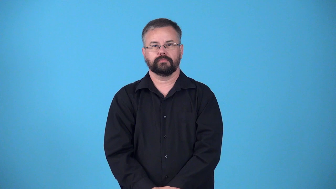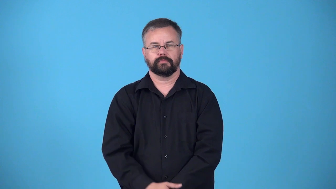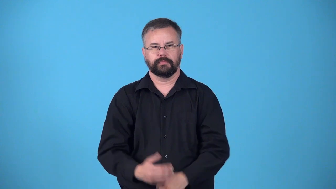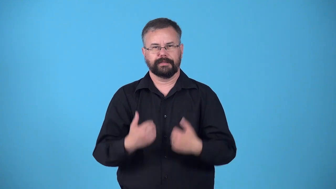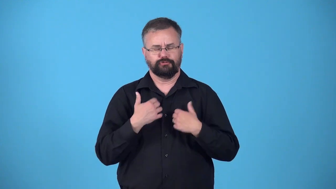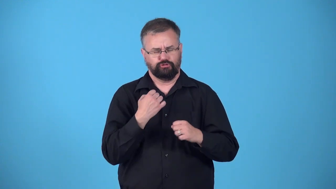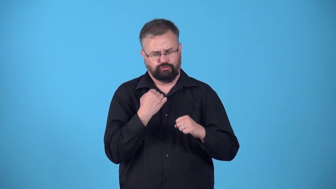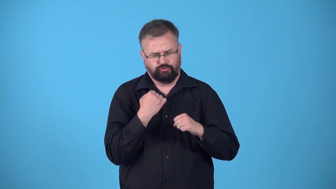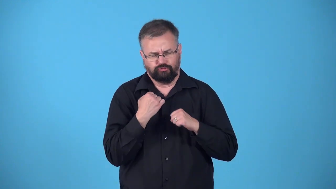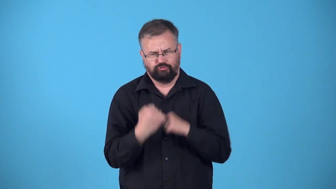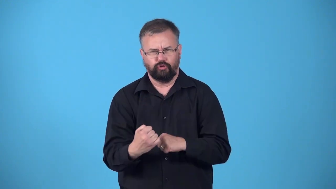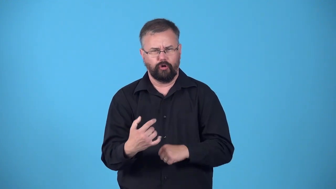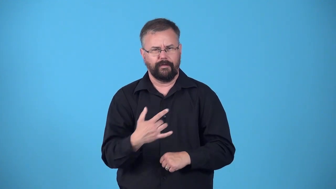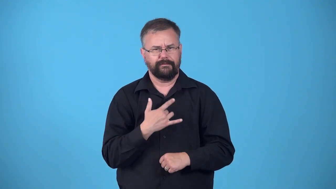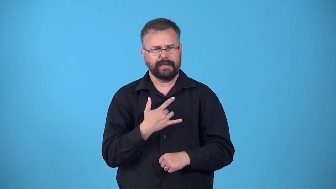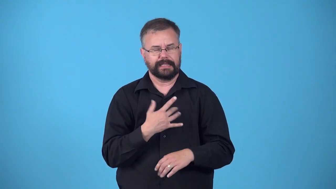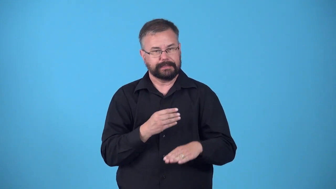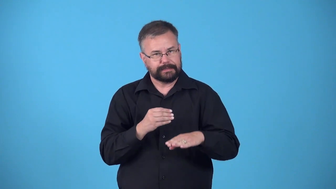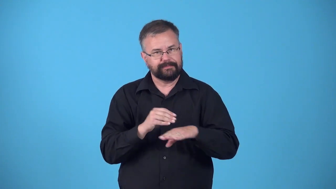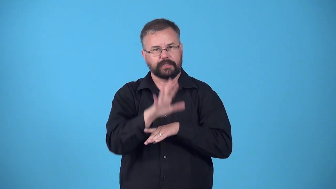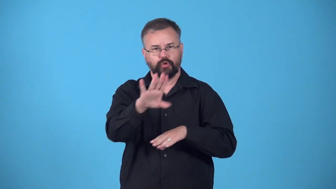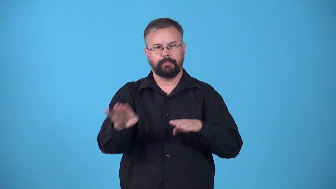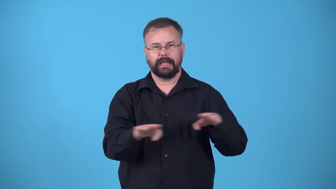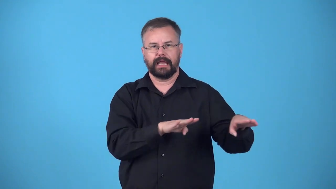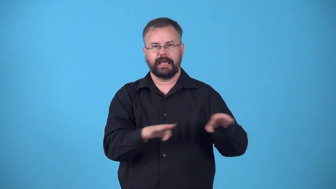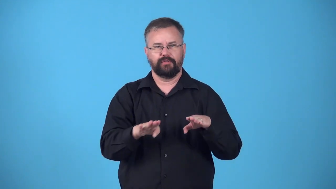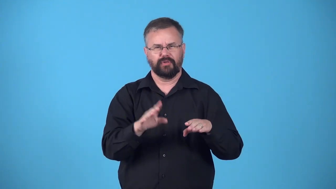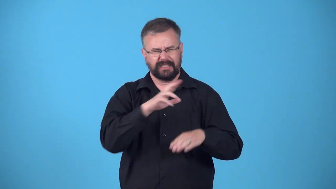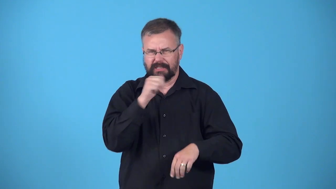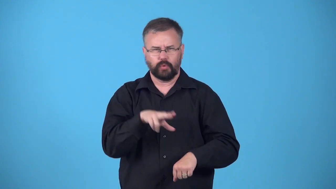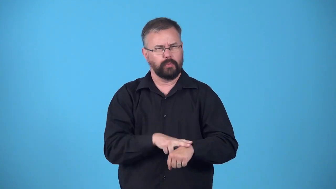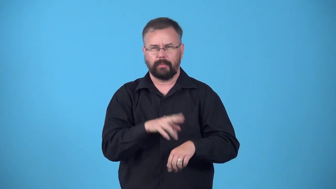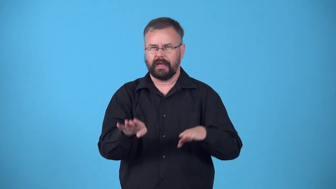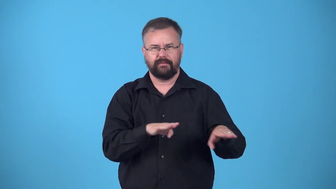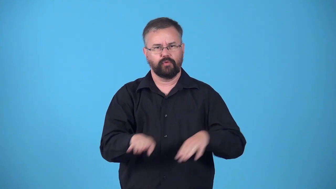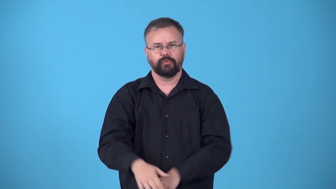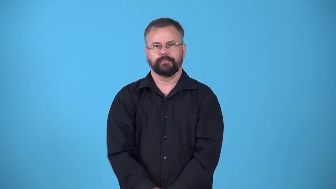drunk